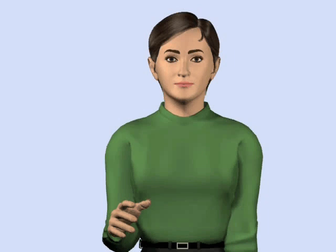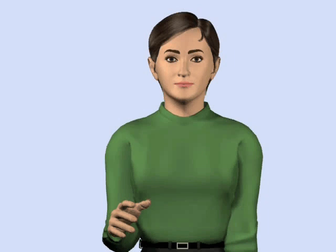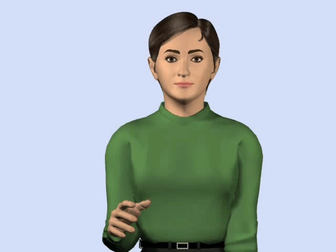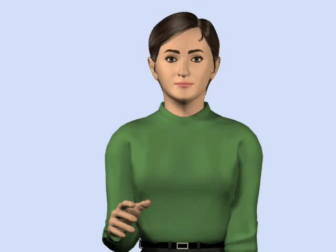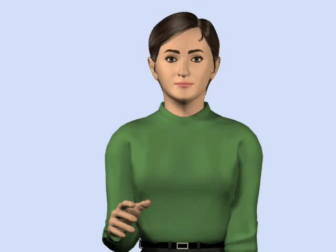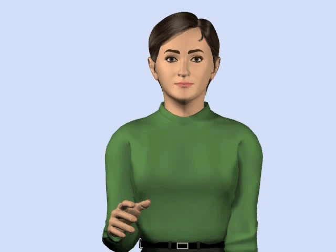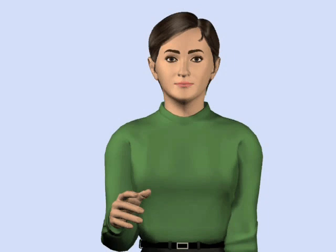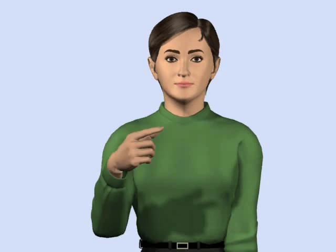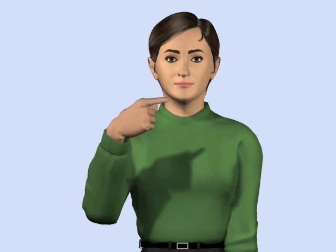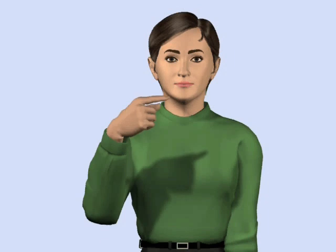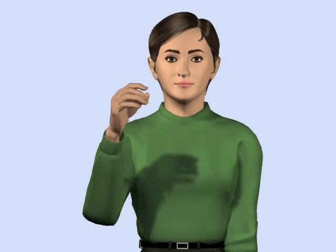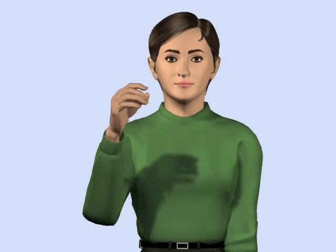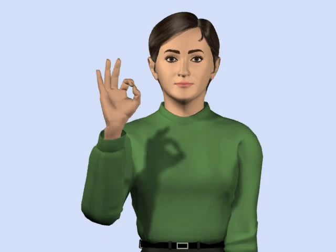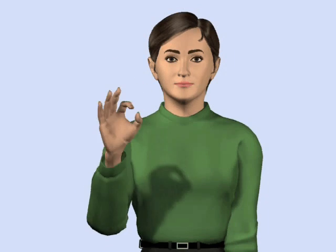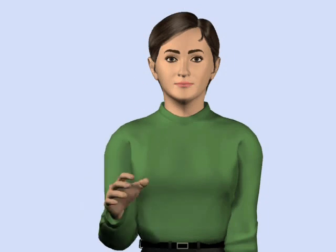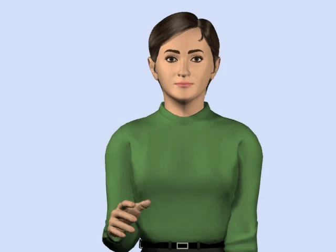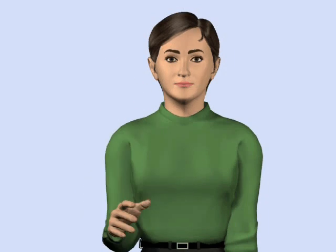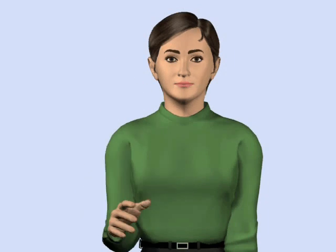Glenns Ferry ID